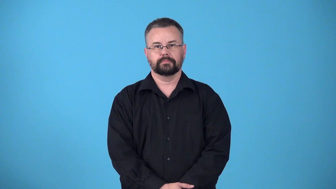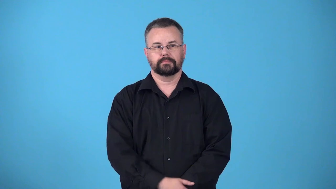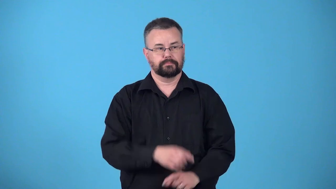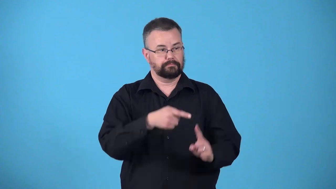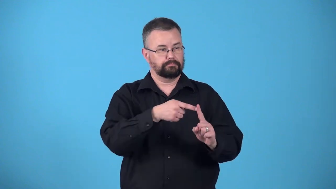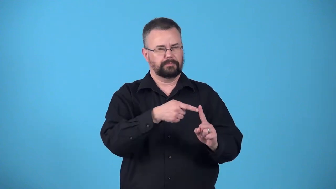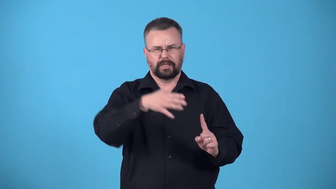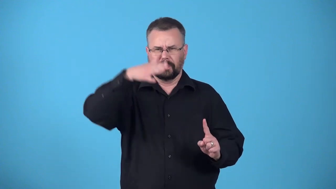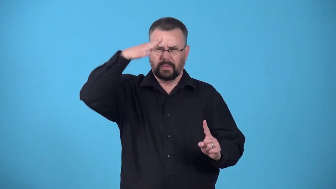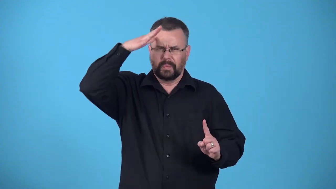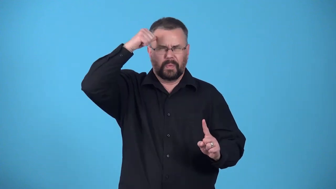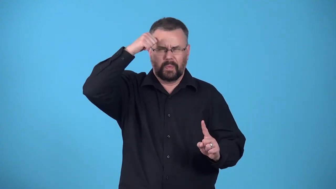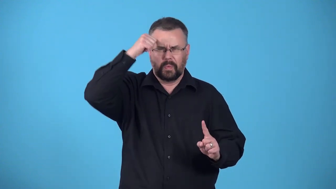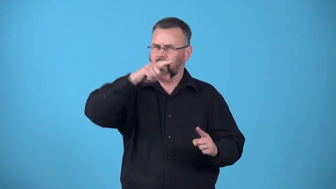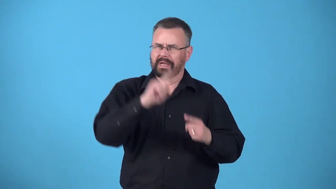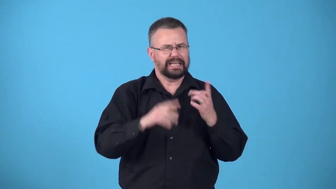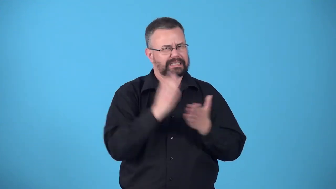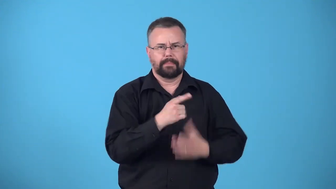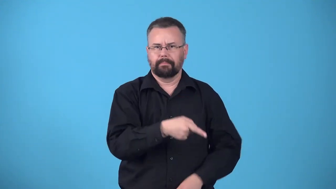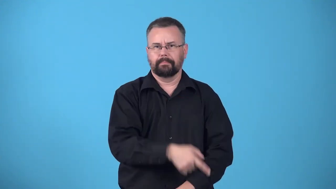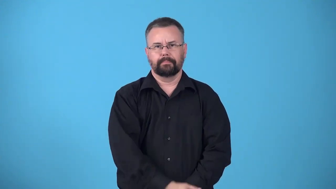come hell or high water